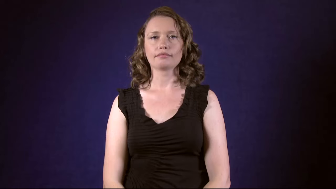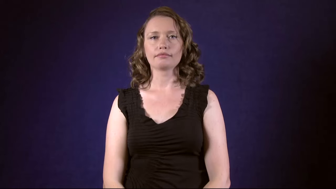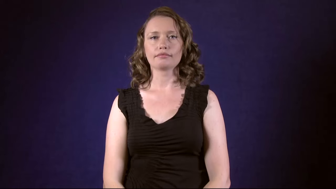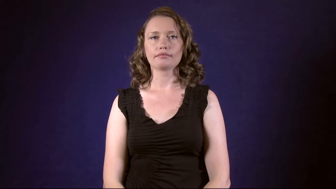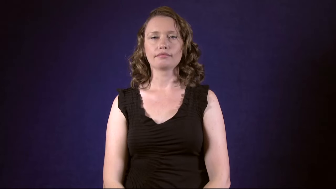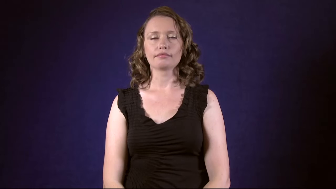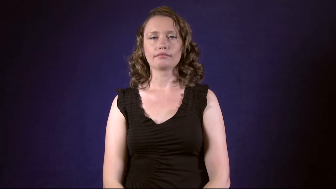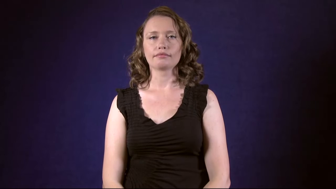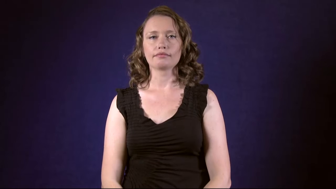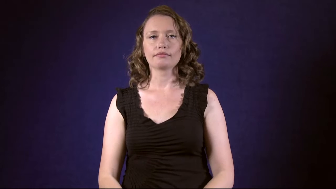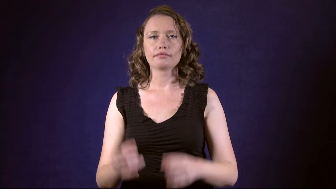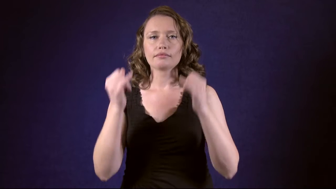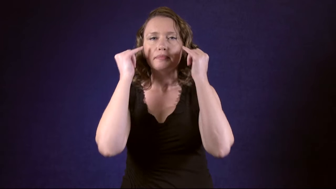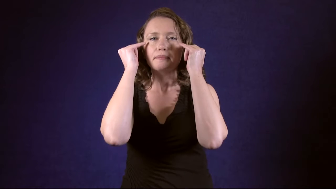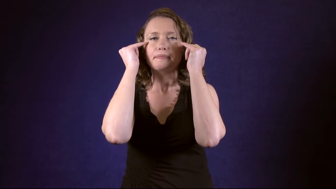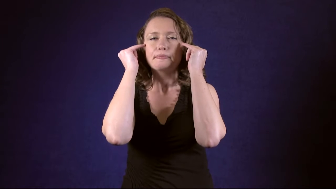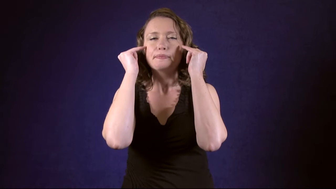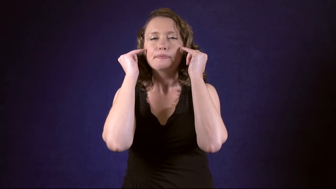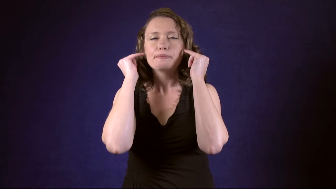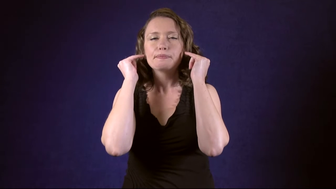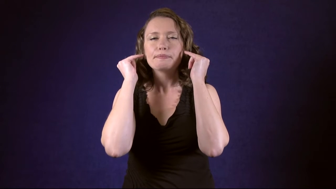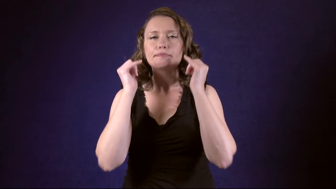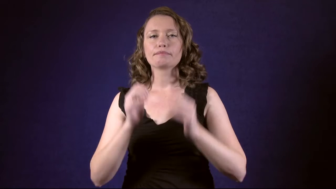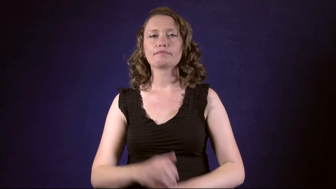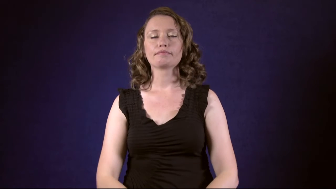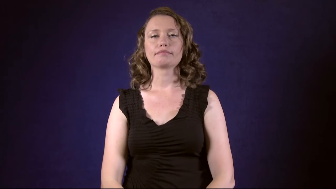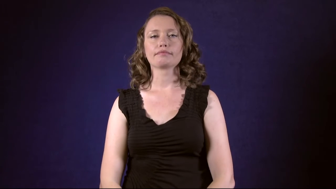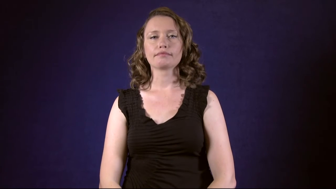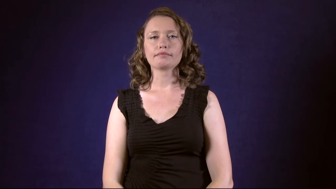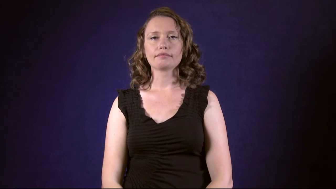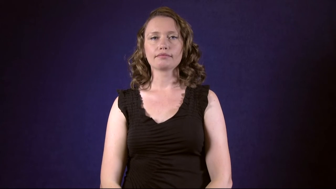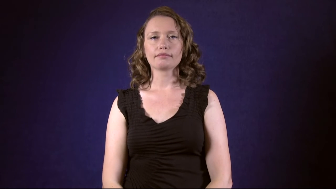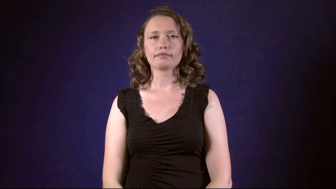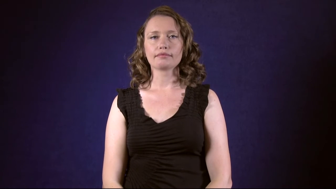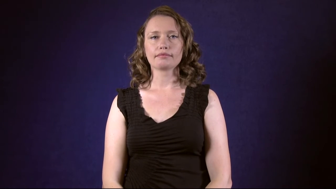Wrinkles